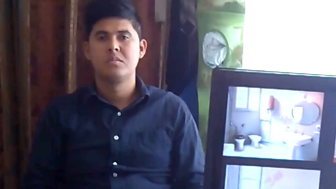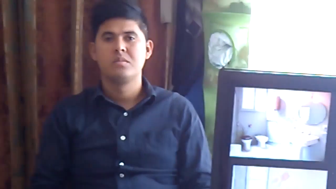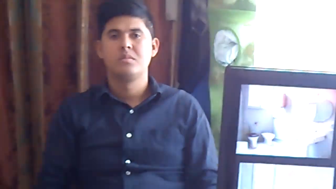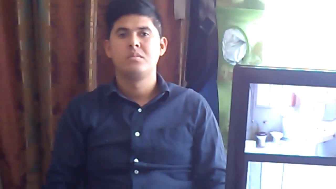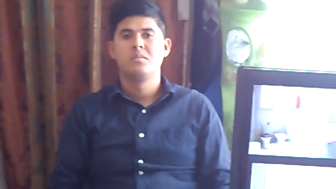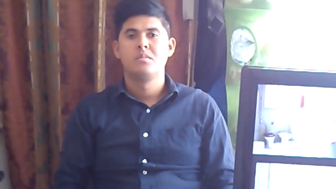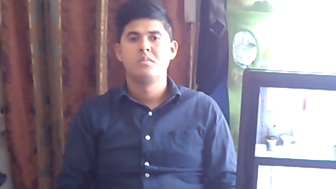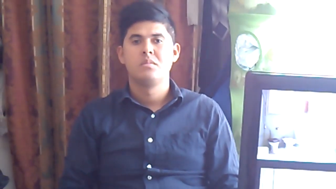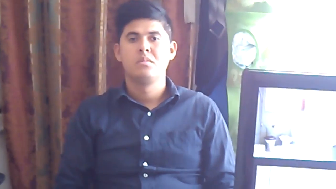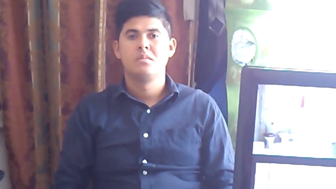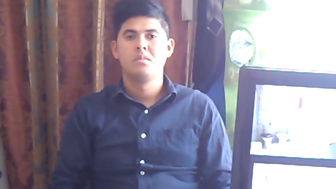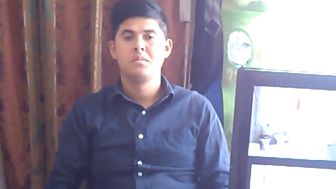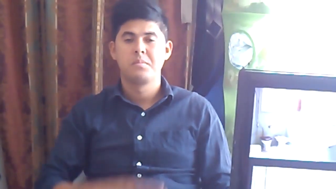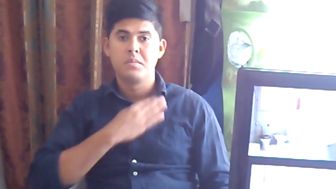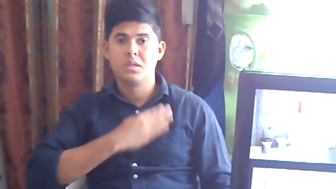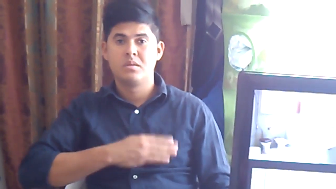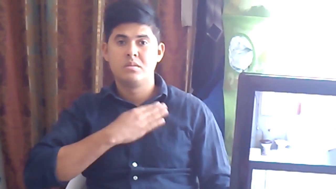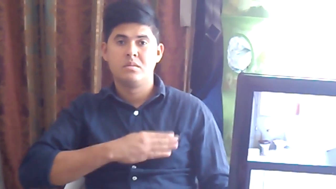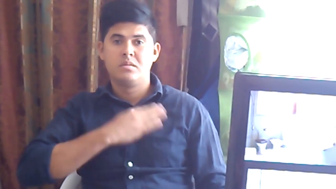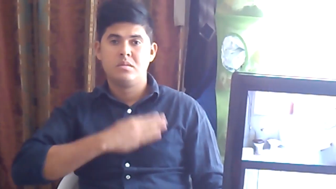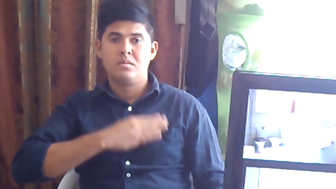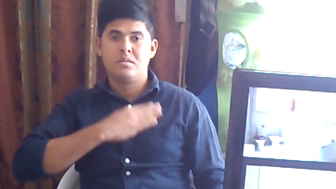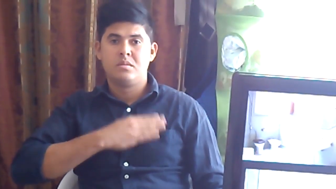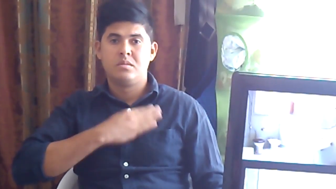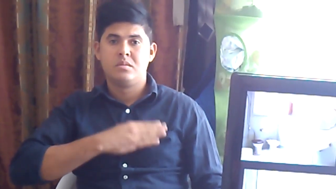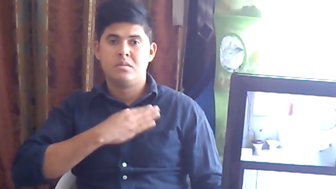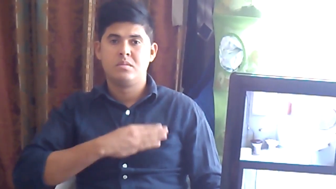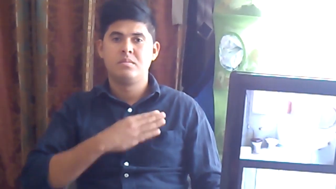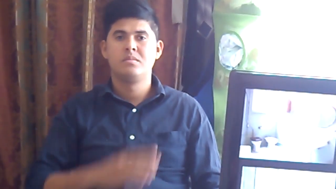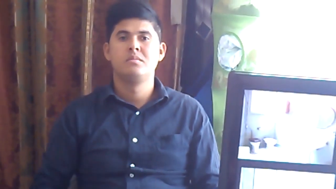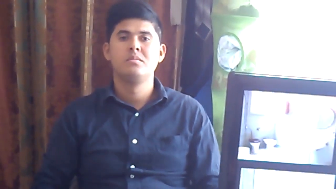bathroom